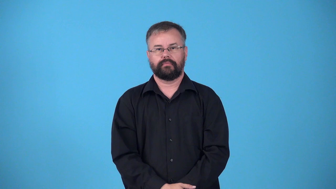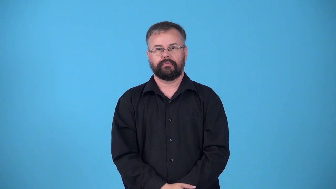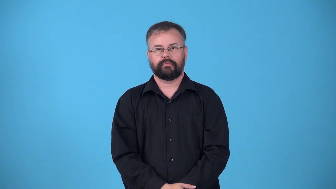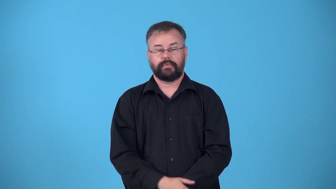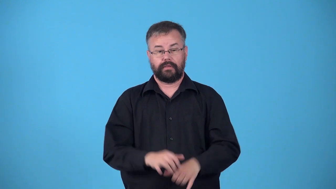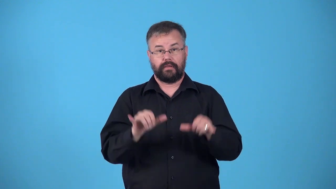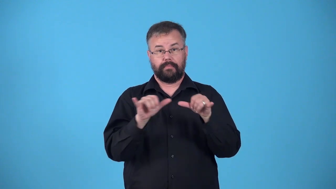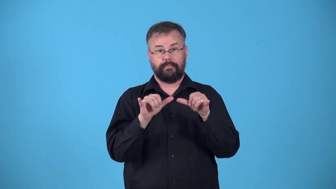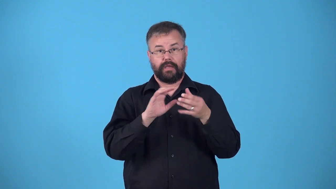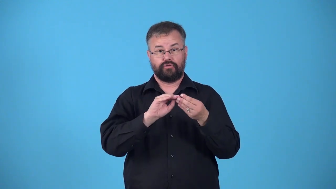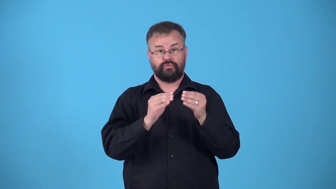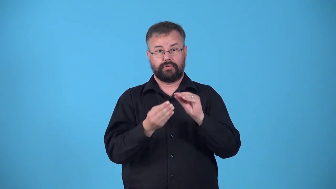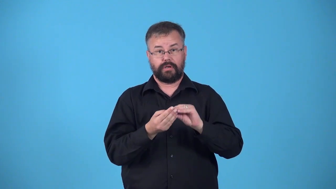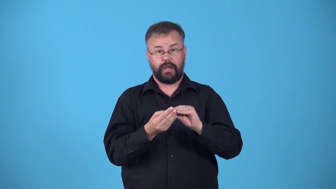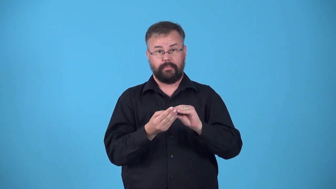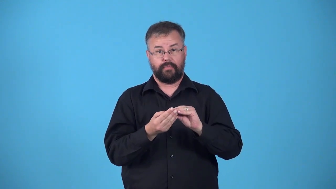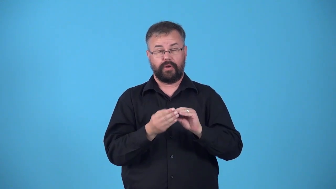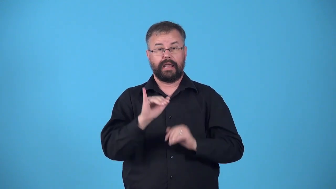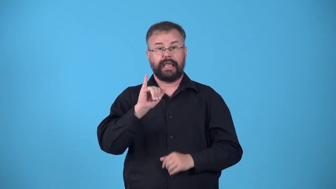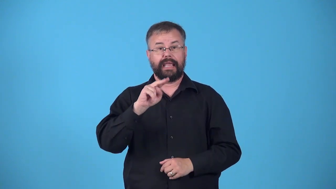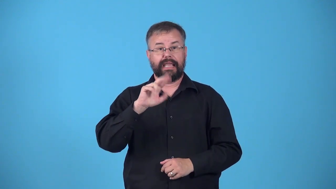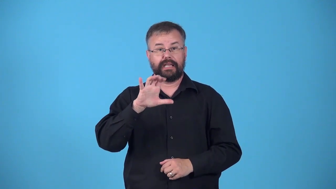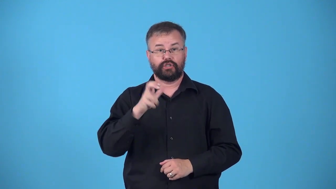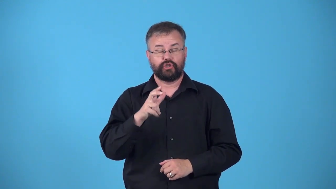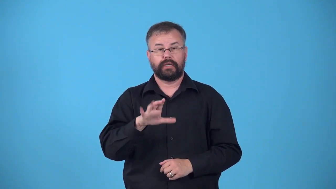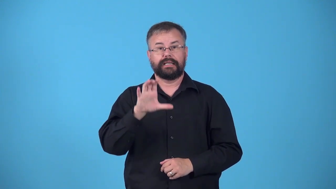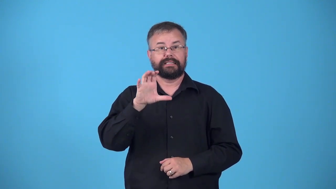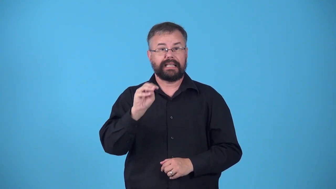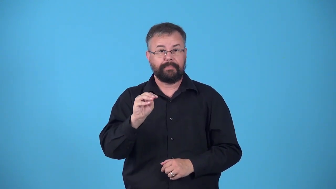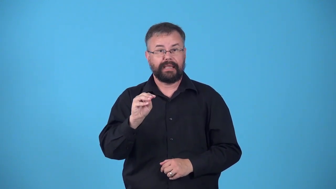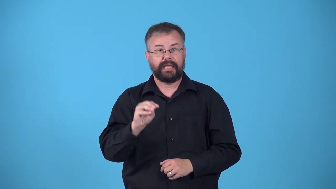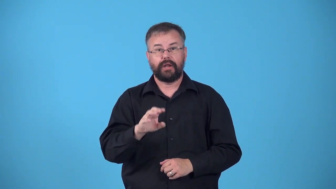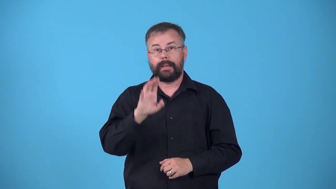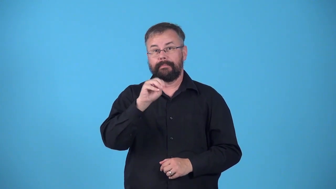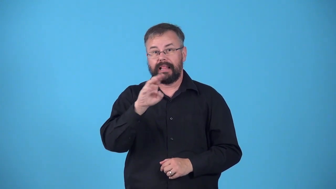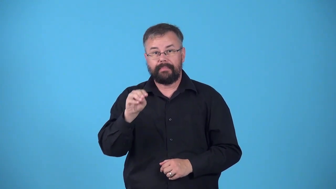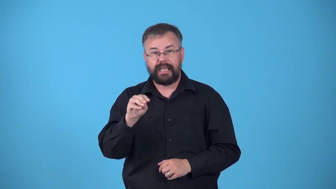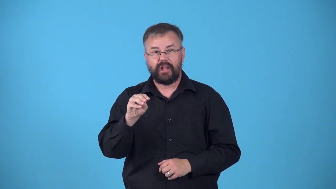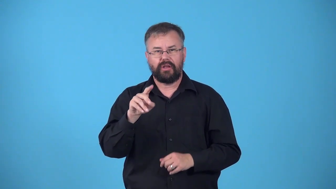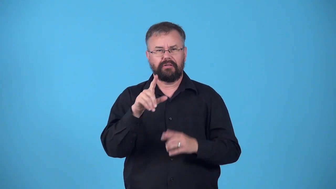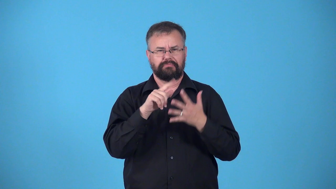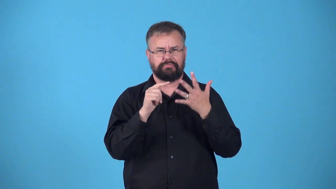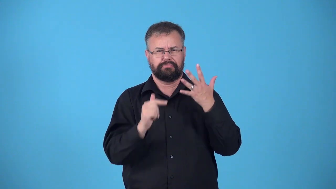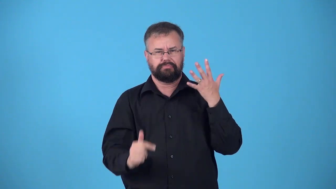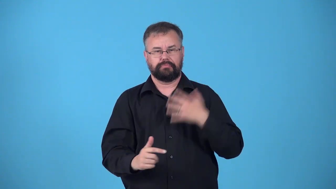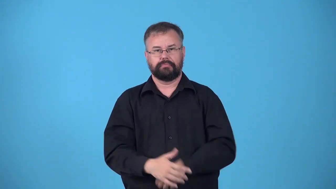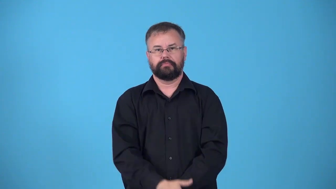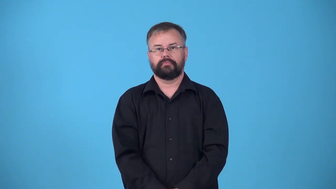measured in